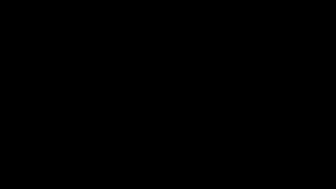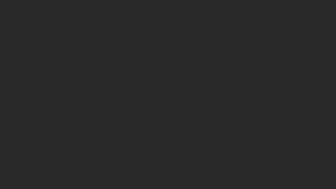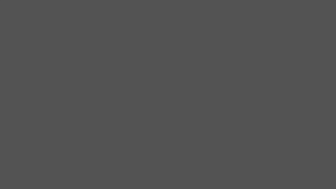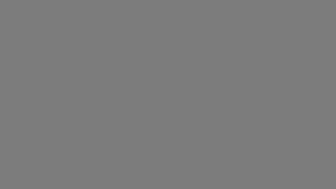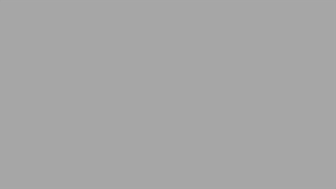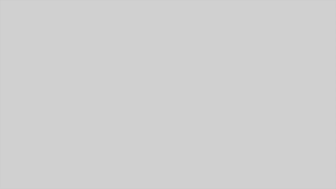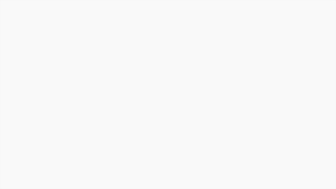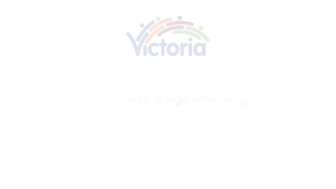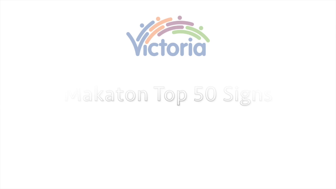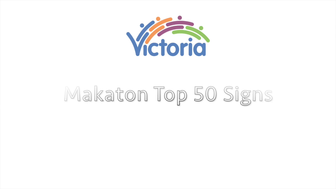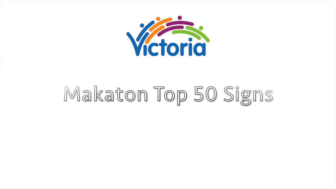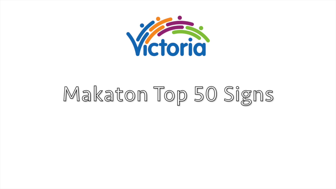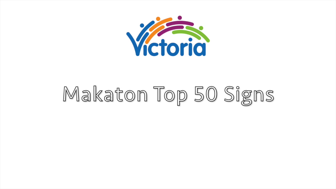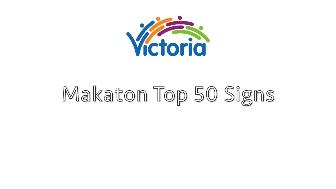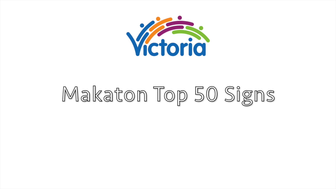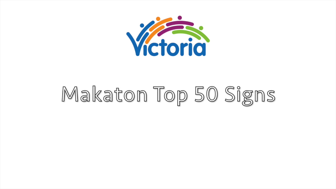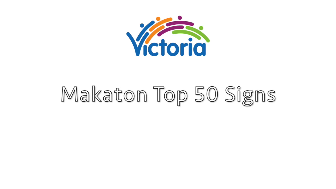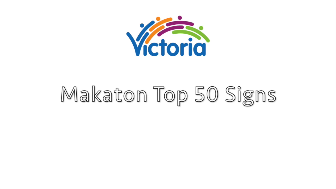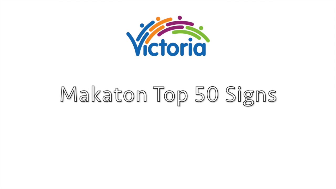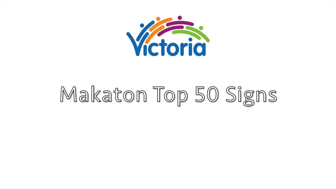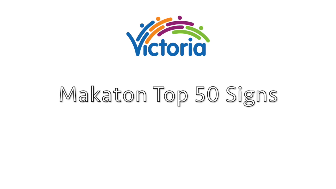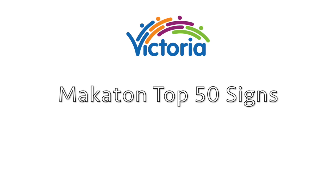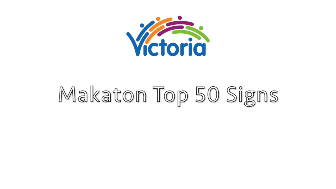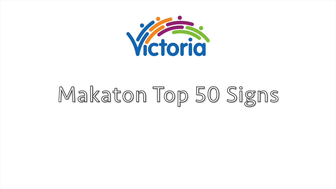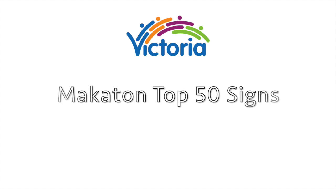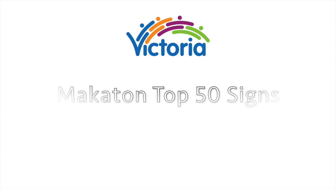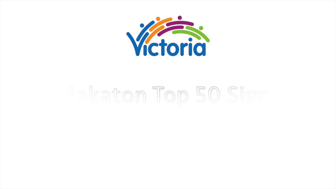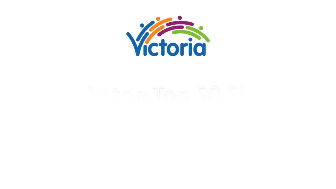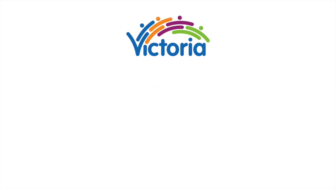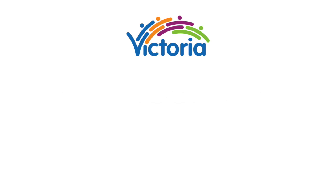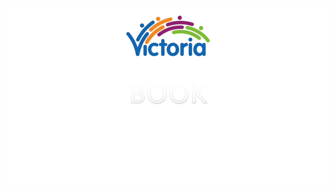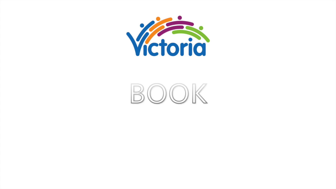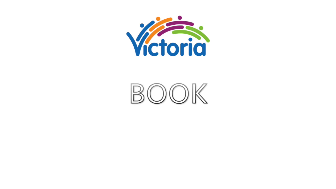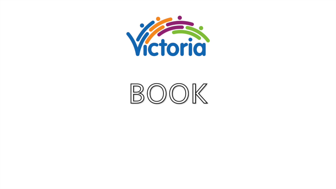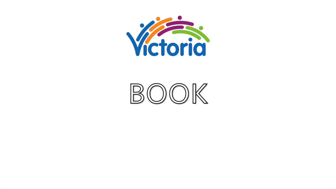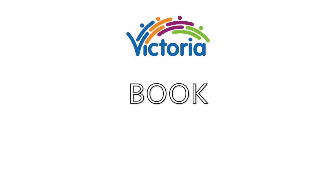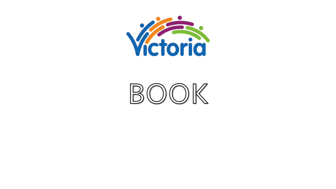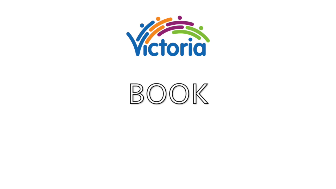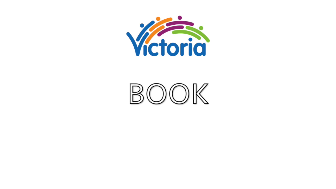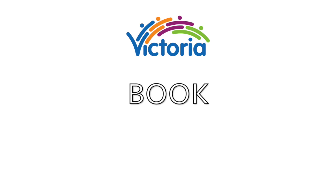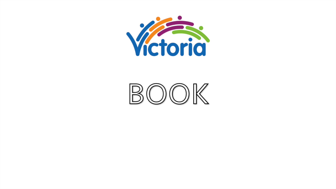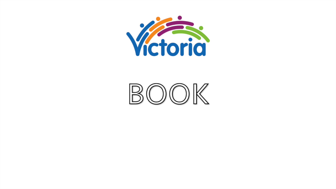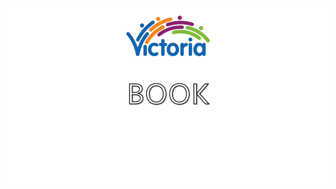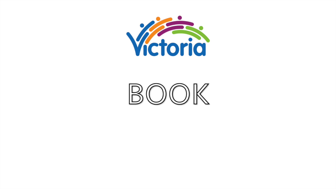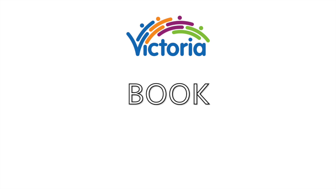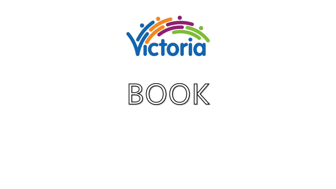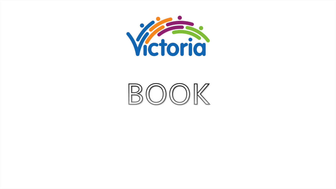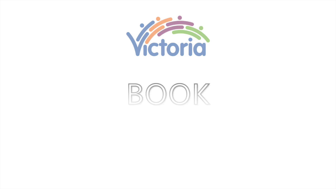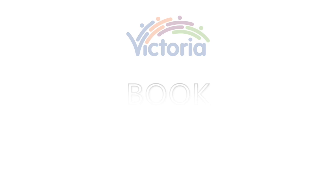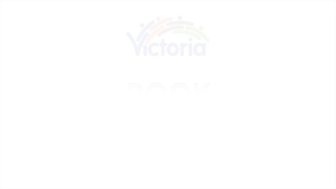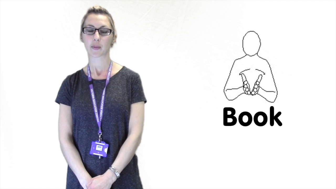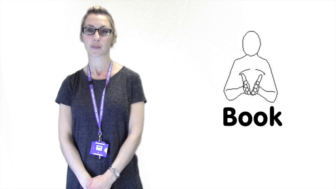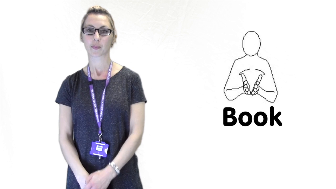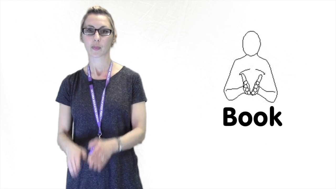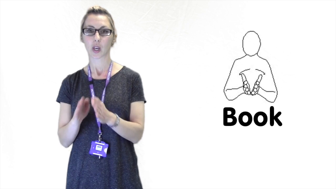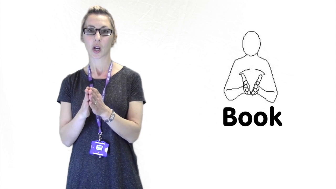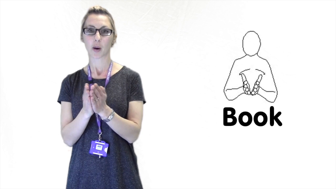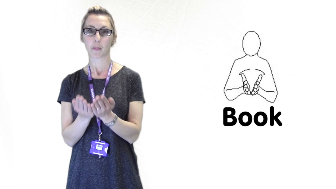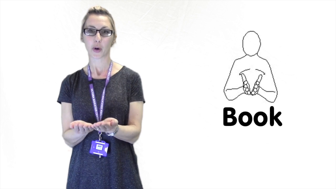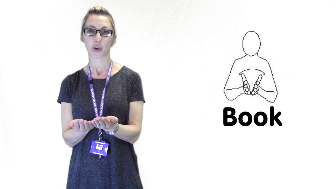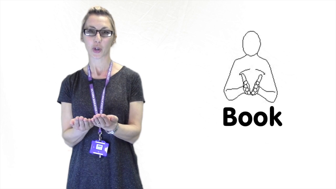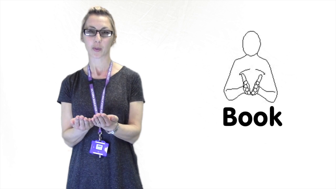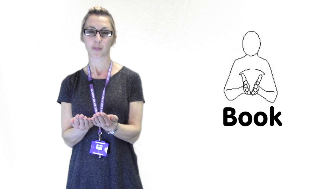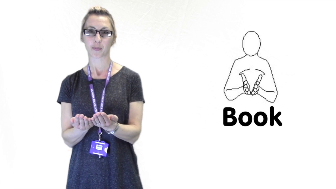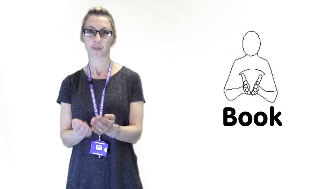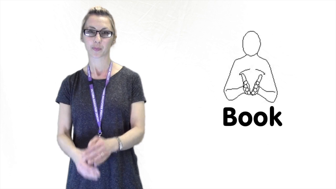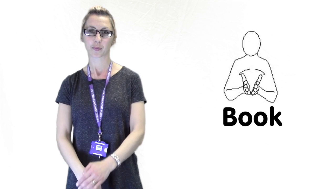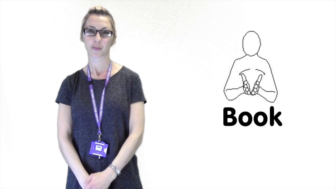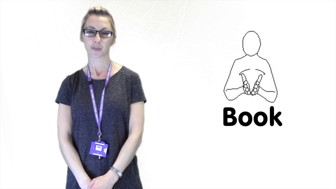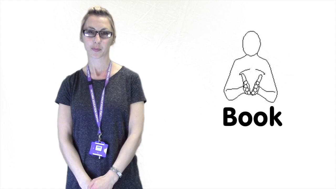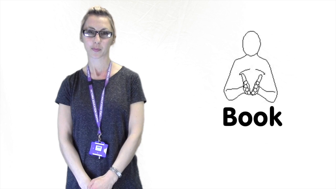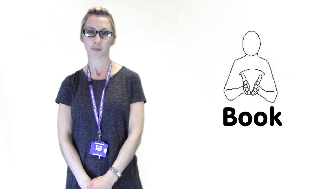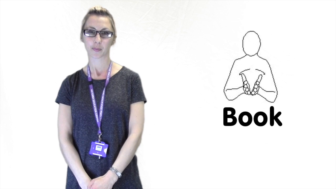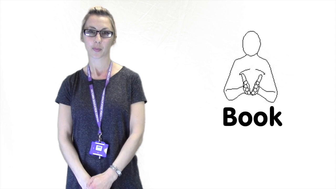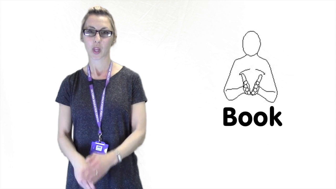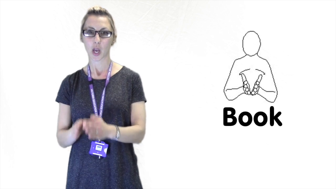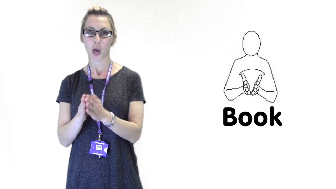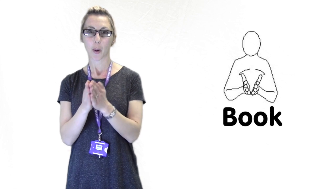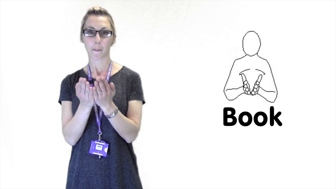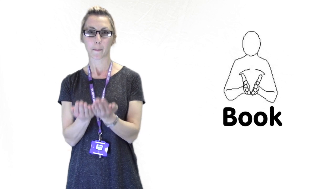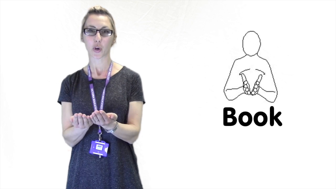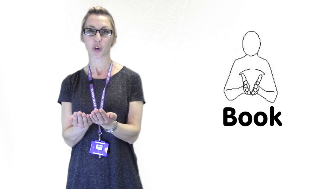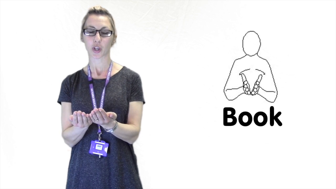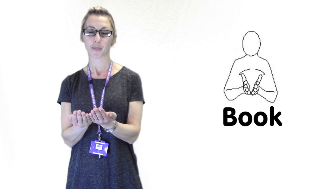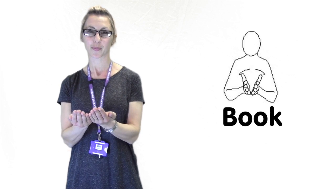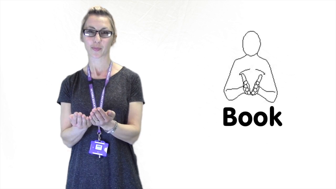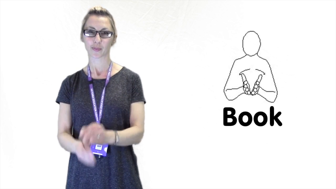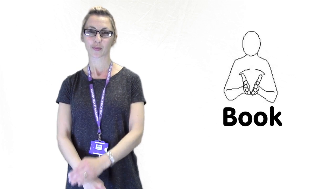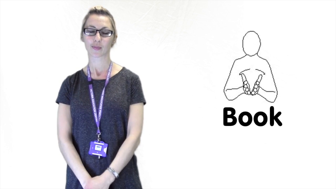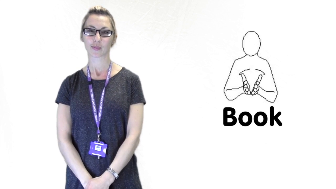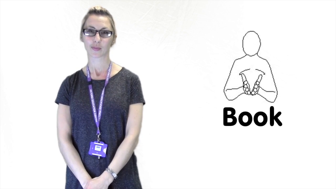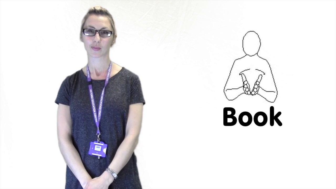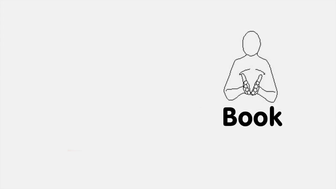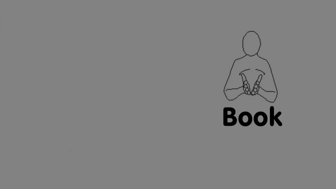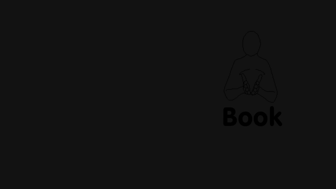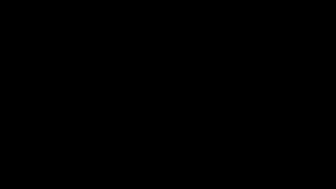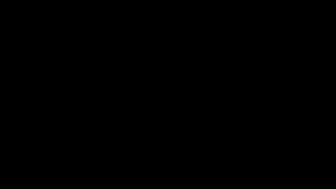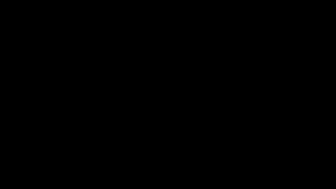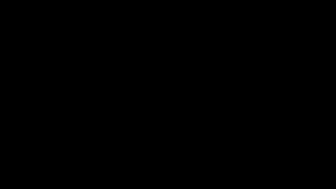Book